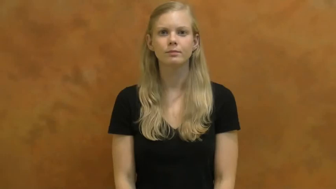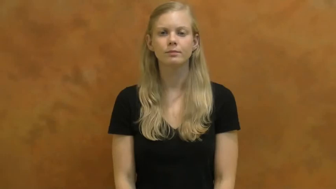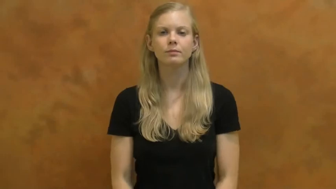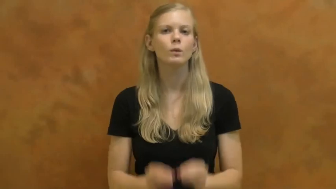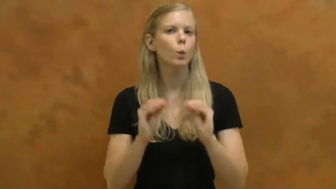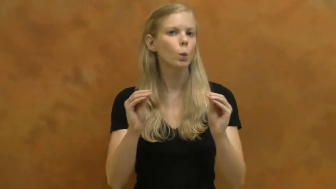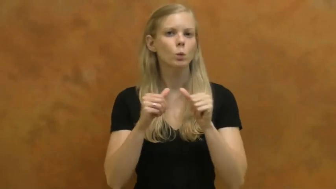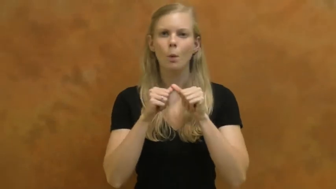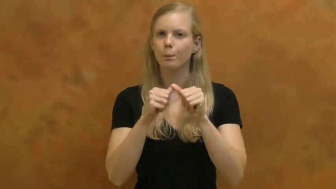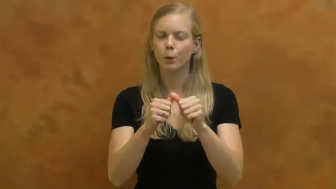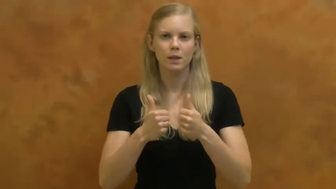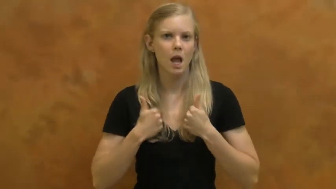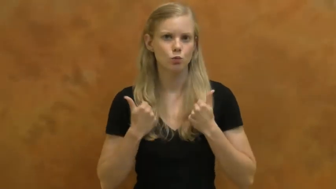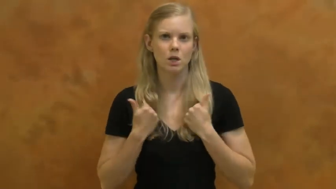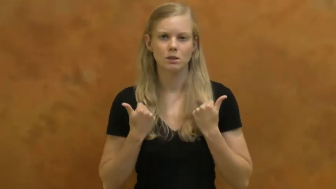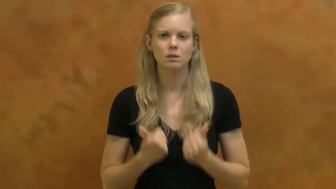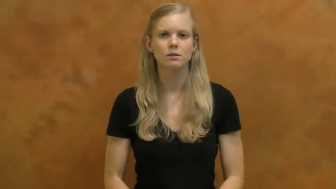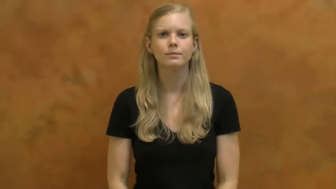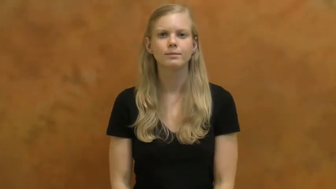homeless